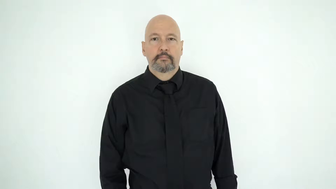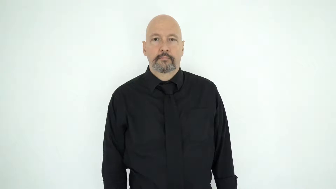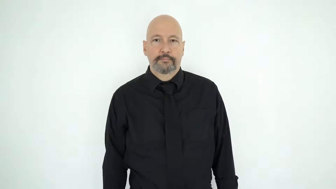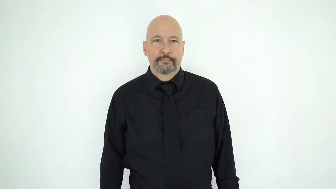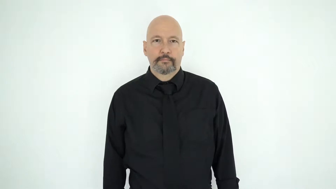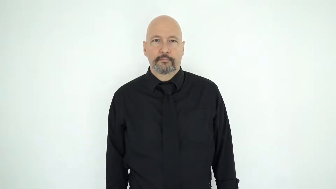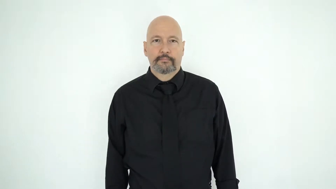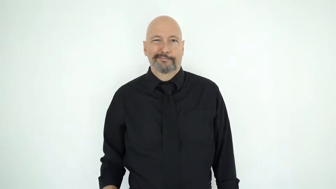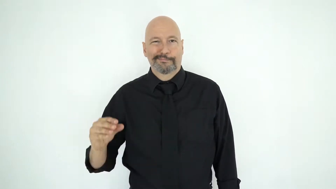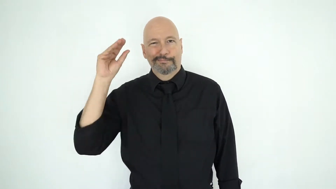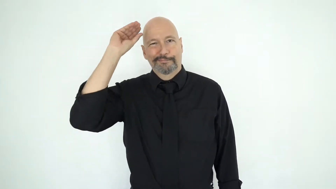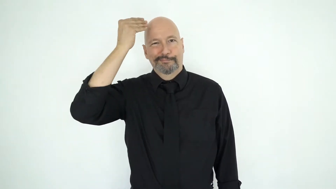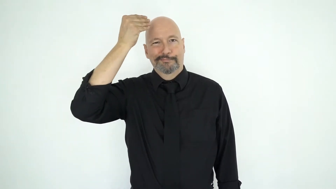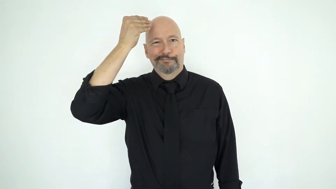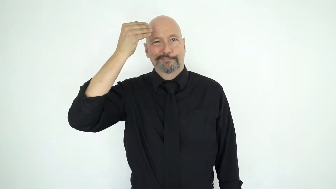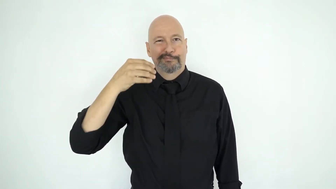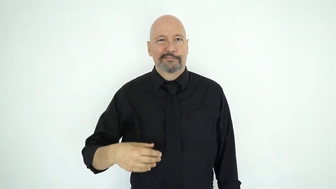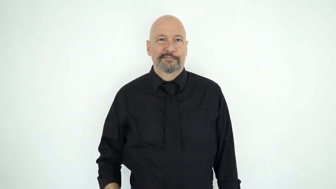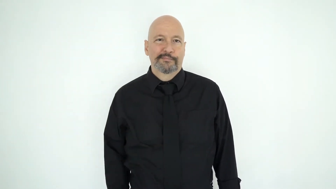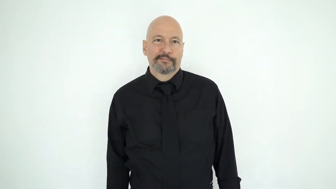SQUARE-MIND/moron-[flat-C-hand-version]